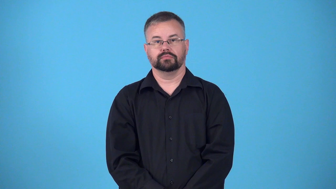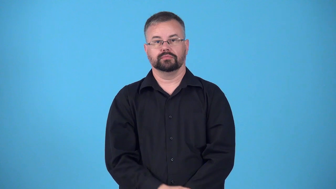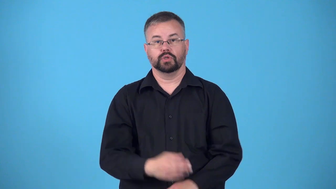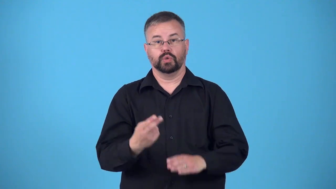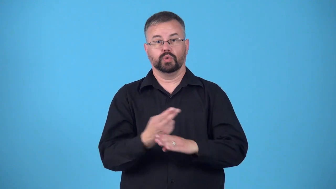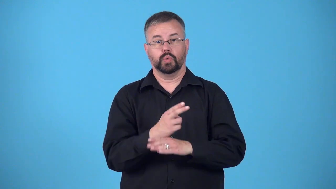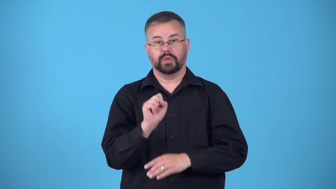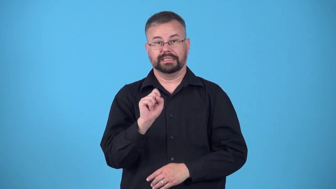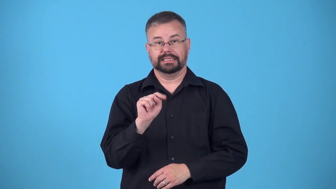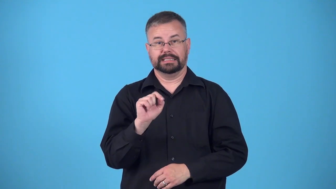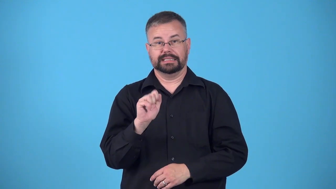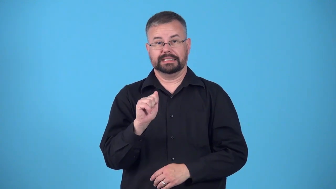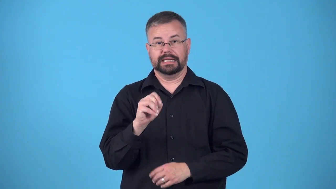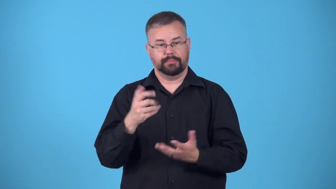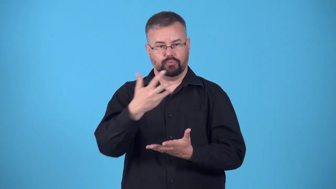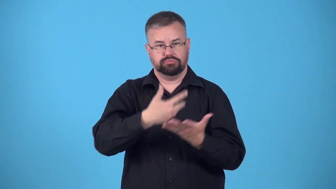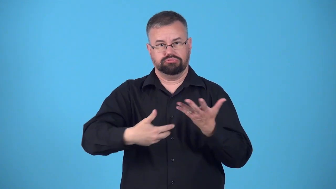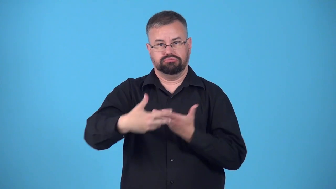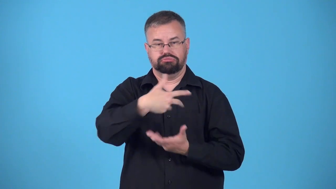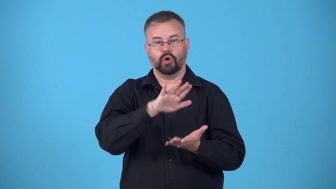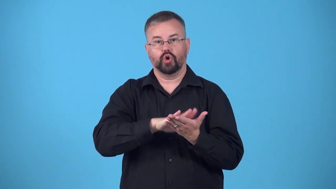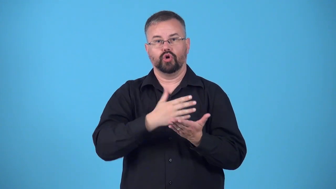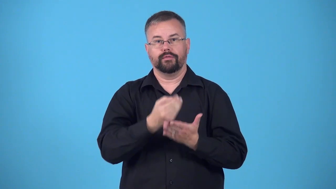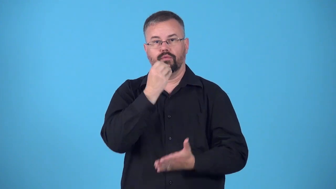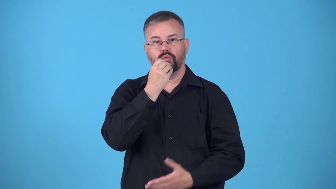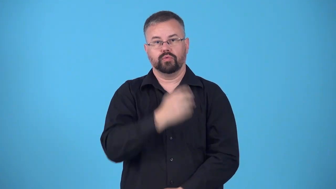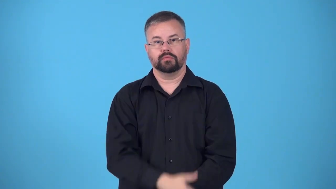steam food